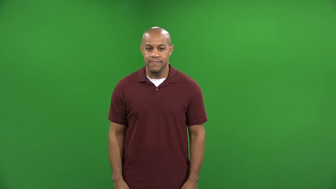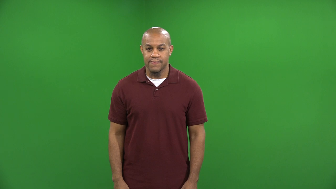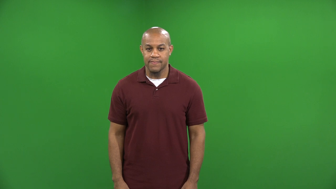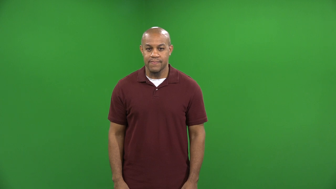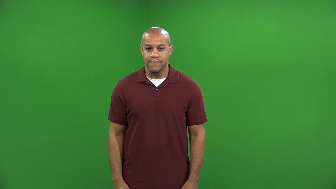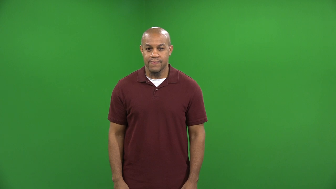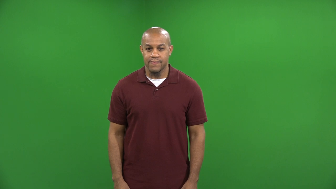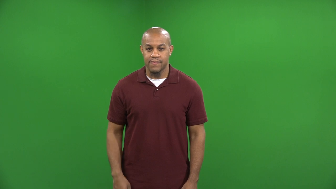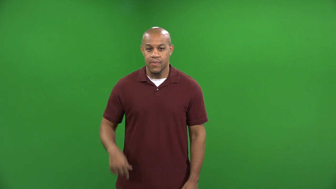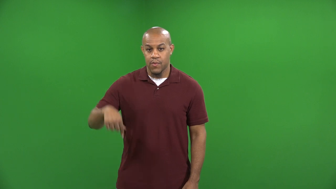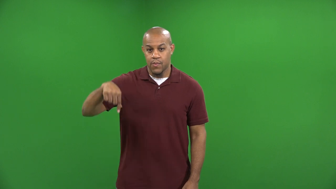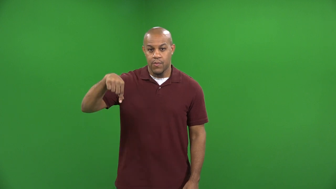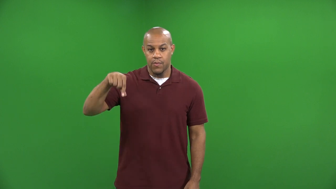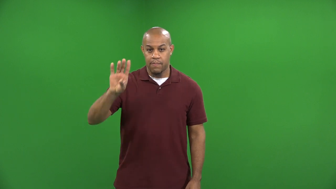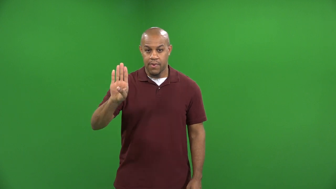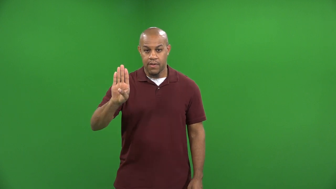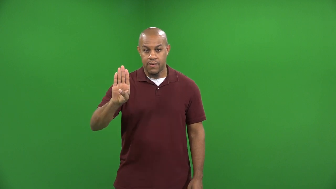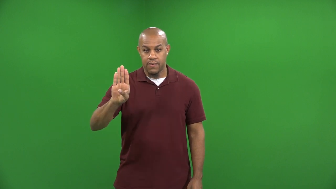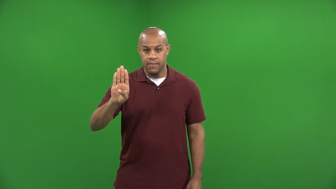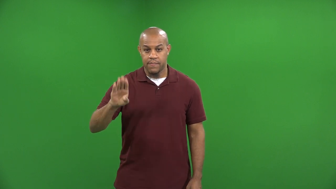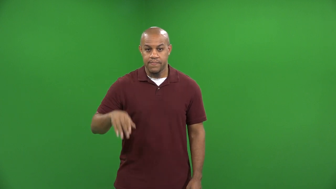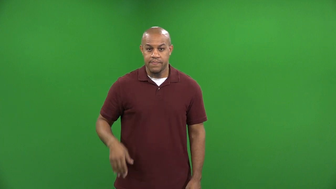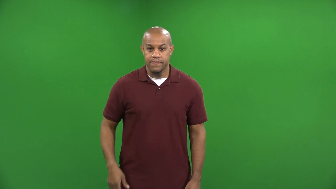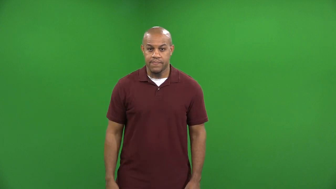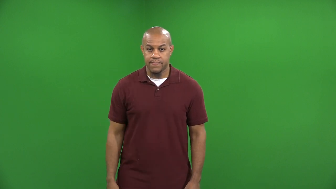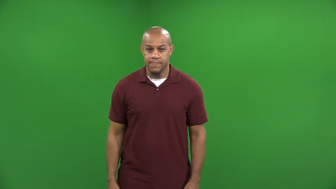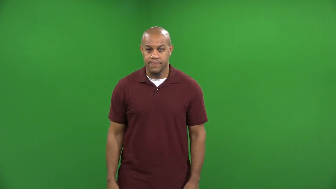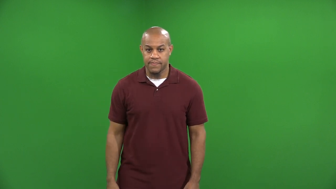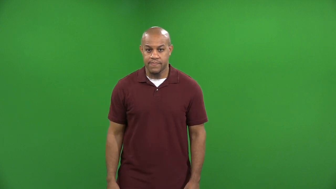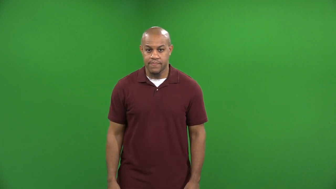Quarterback